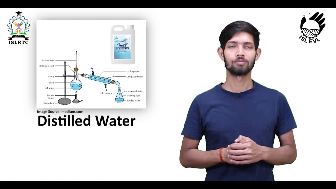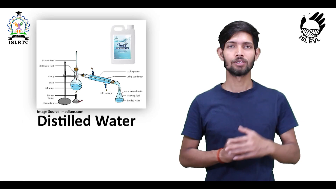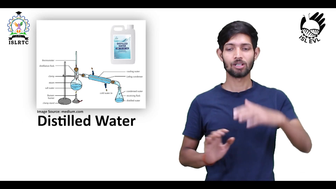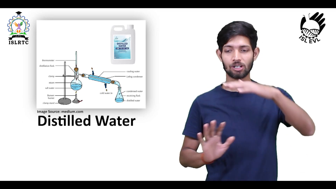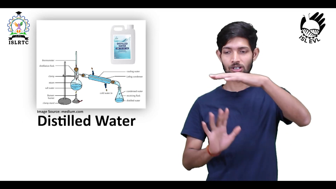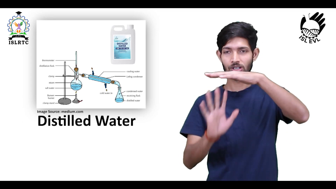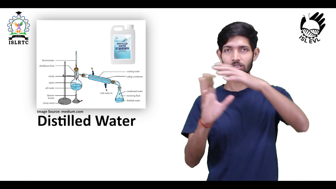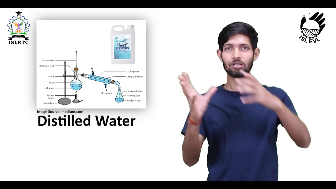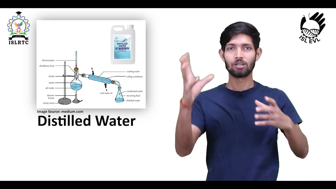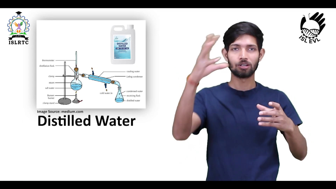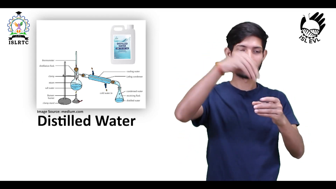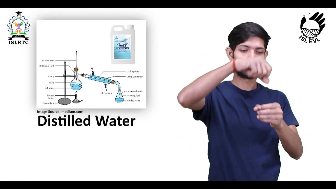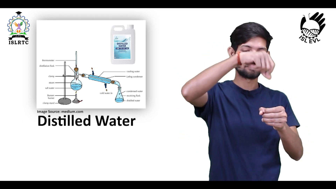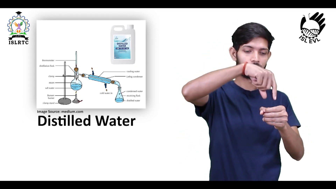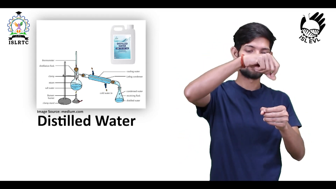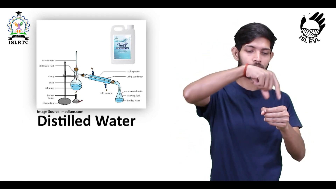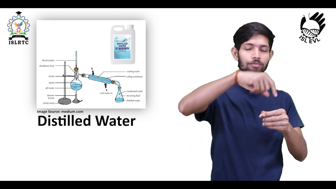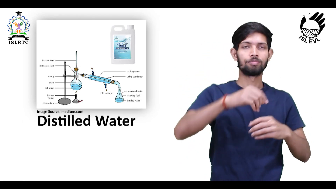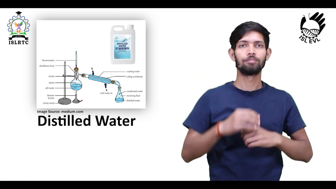Distilled Water